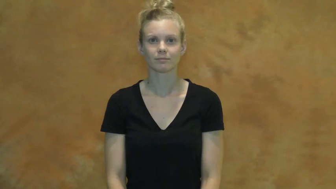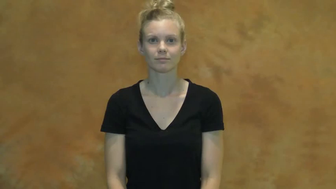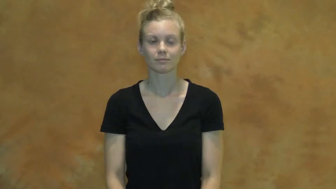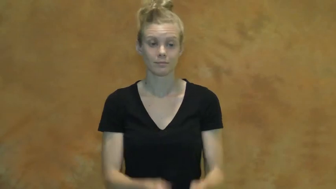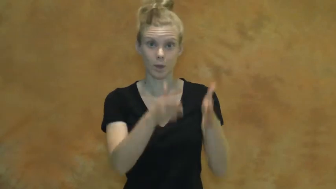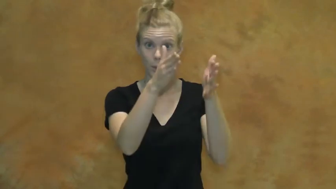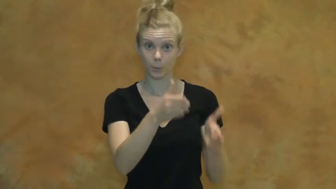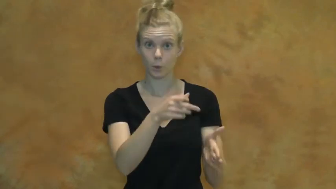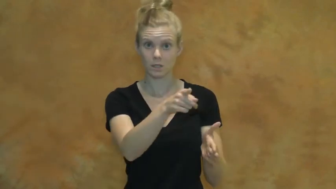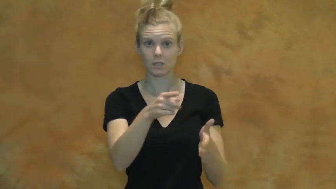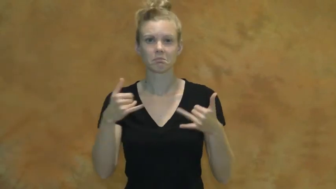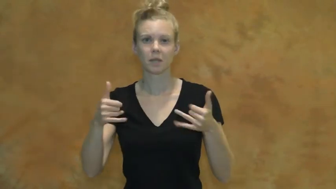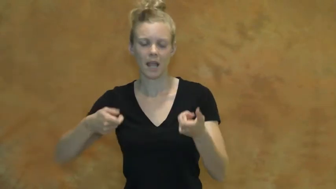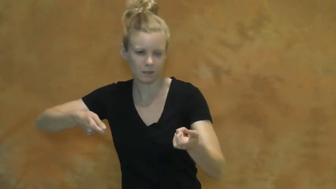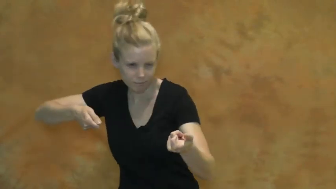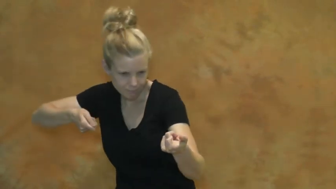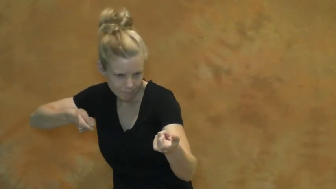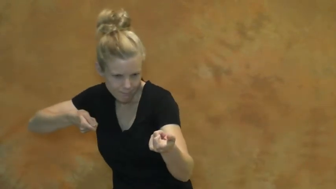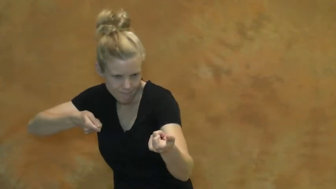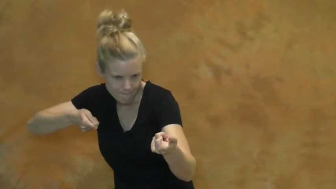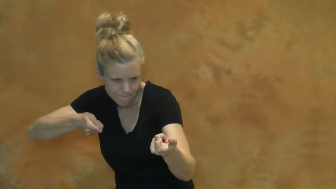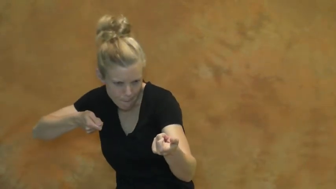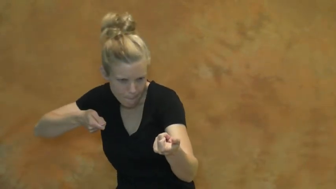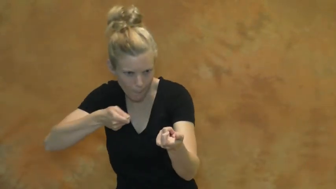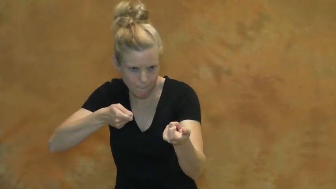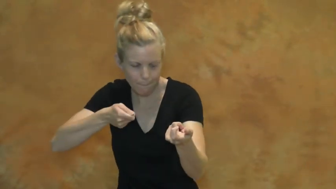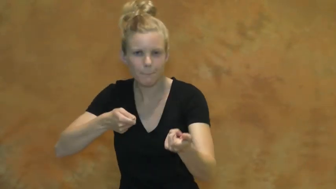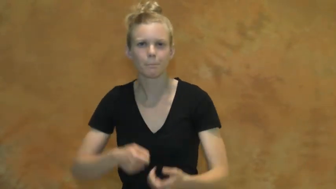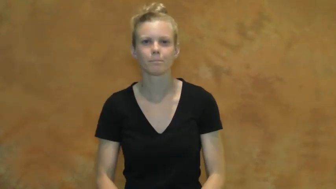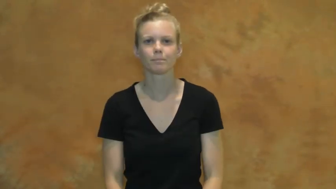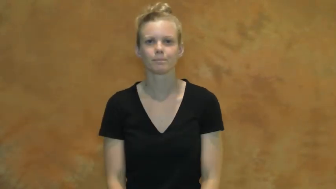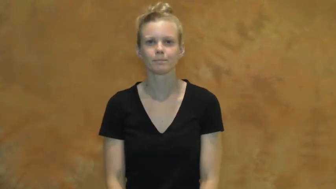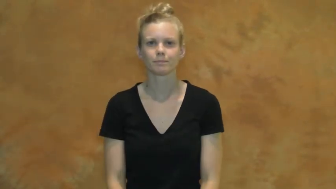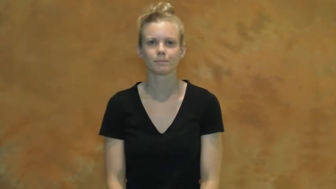pool player